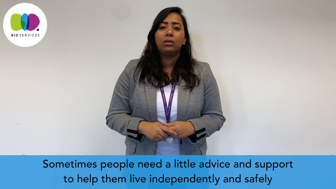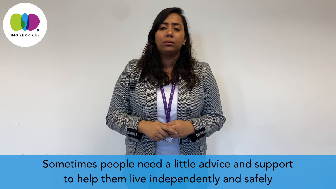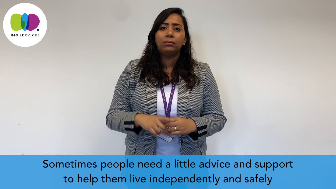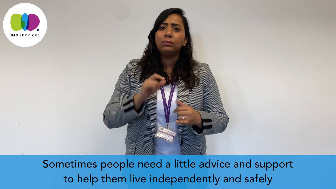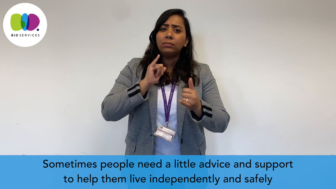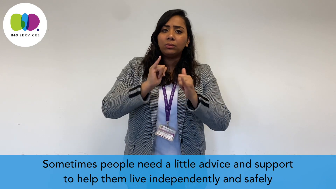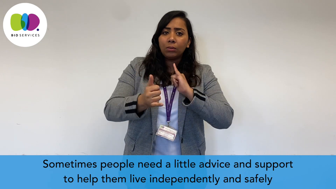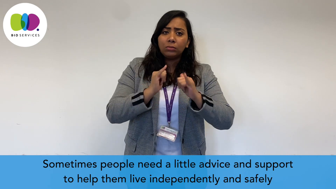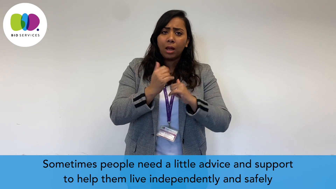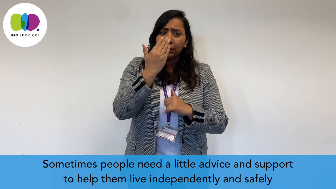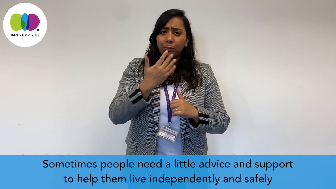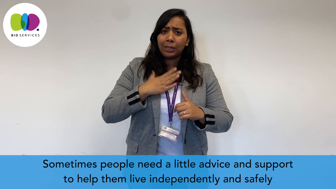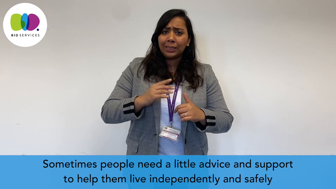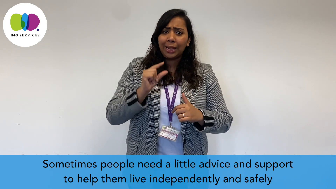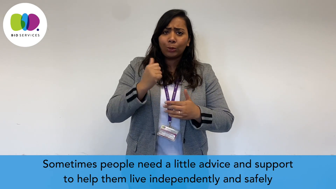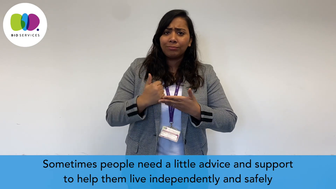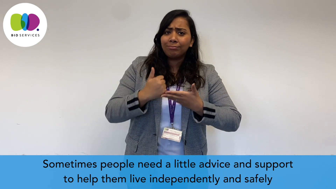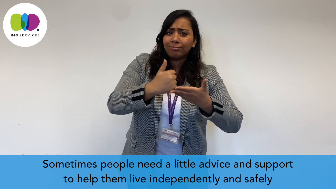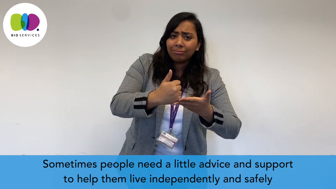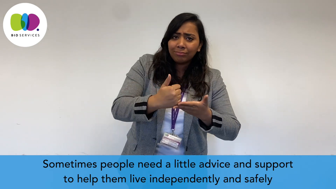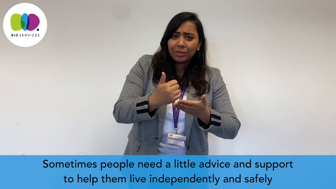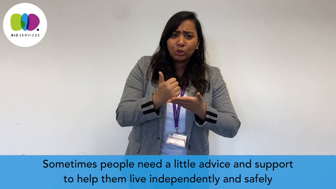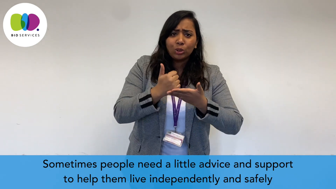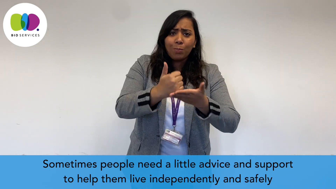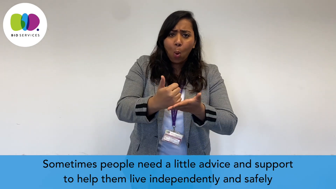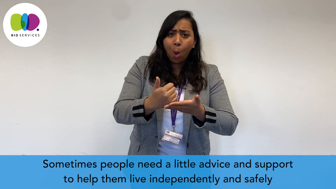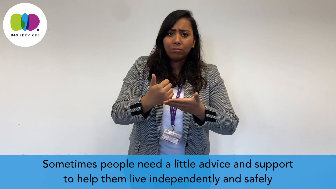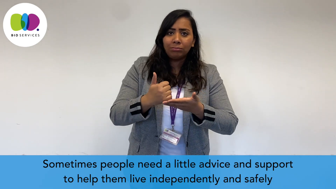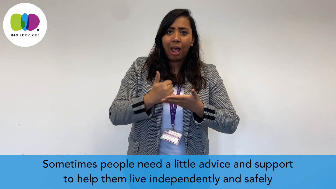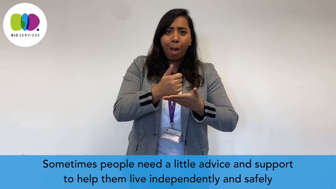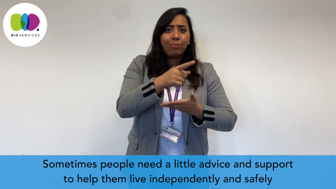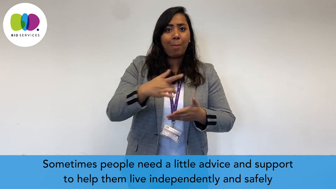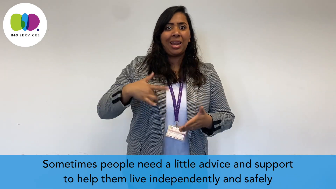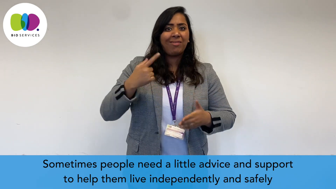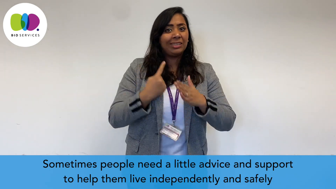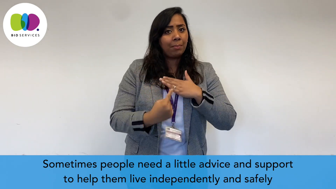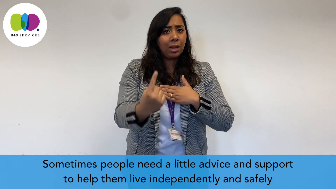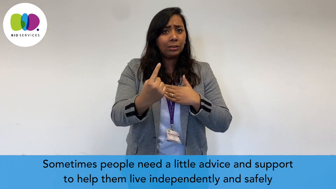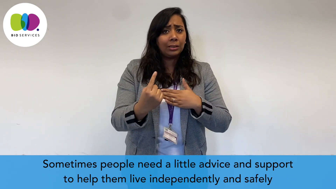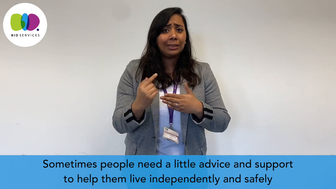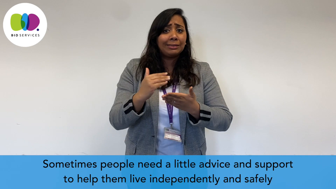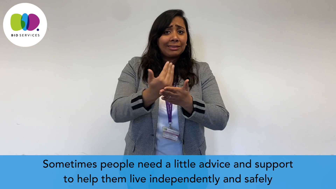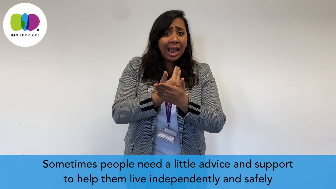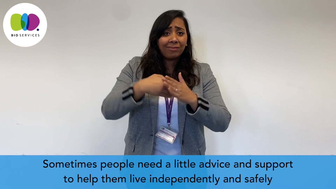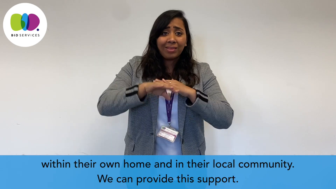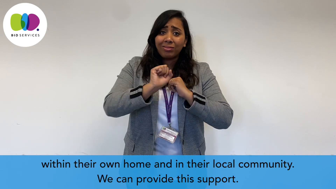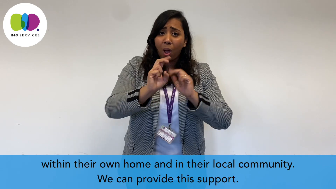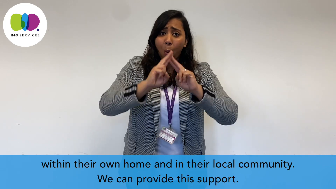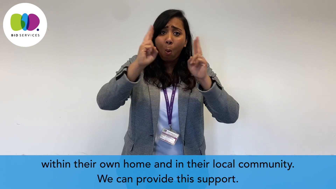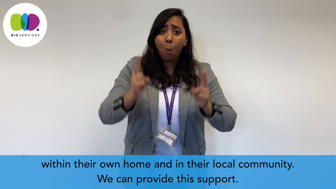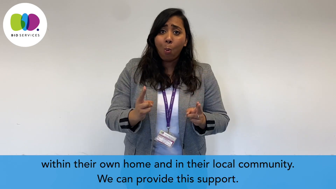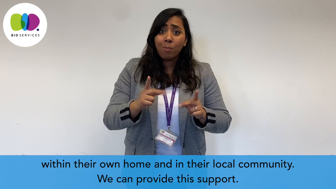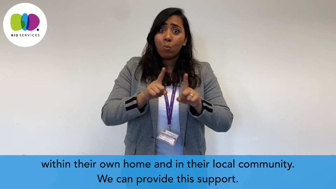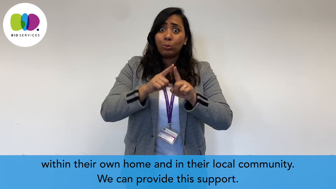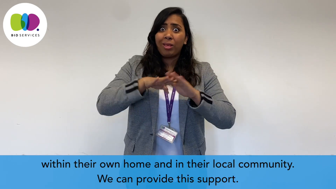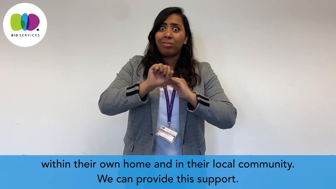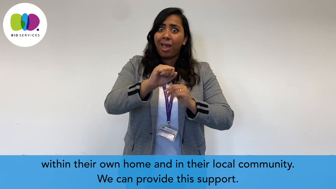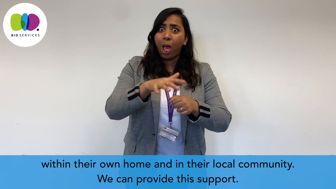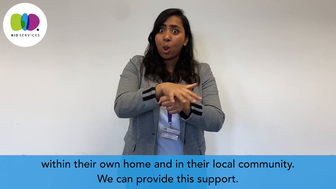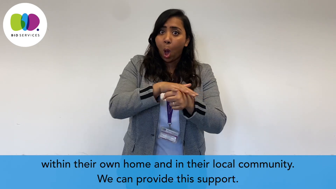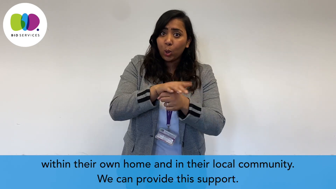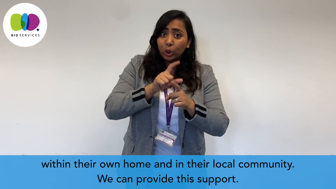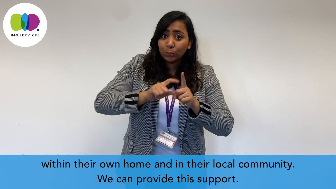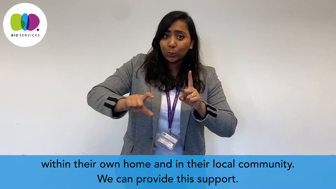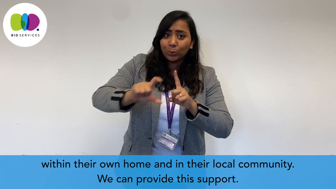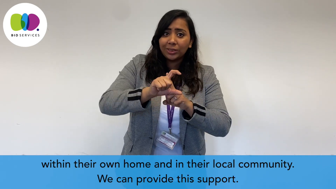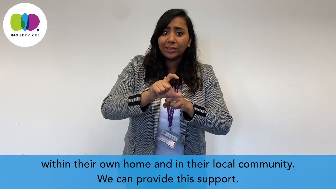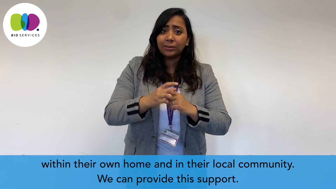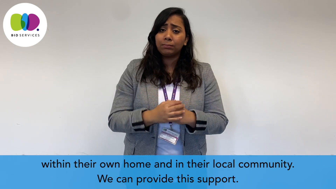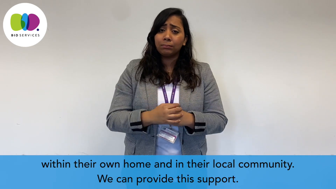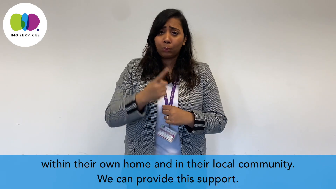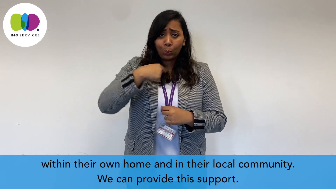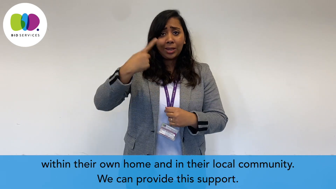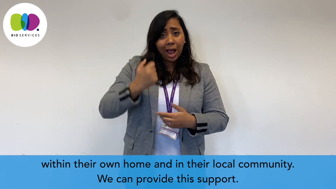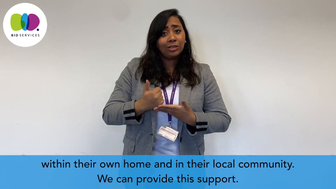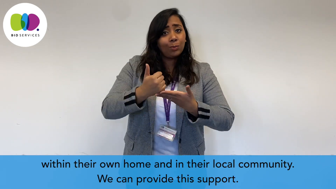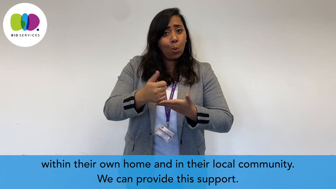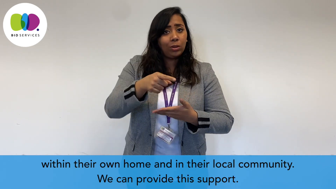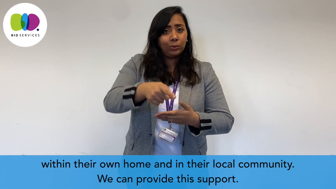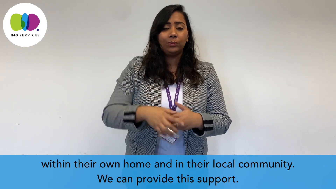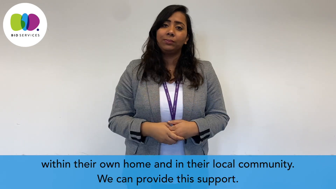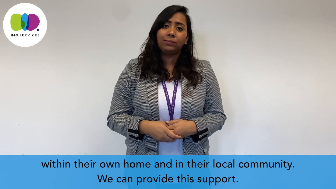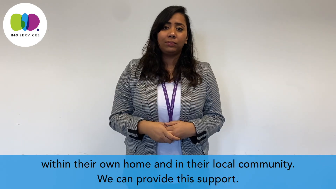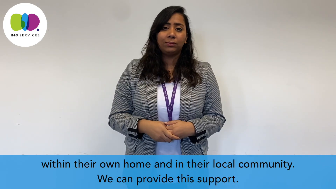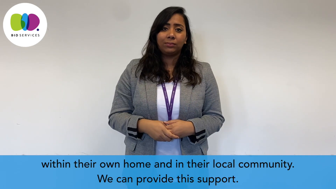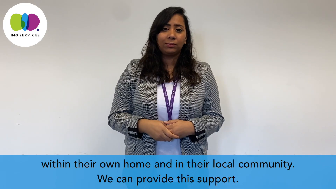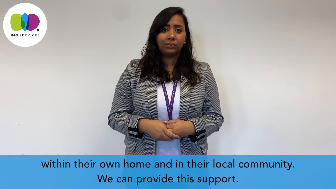Support and services - independent living